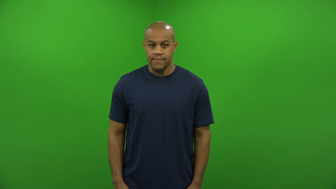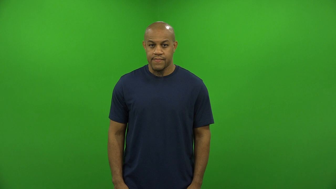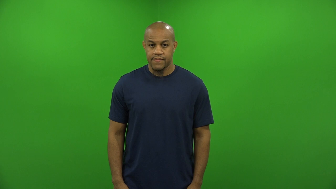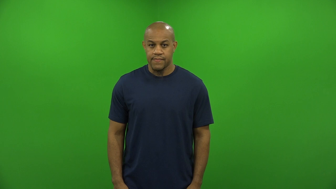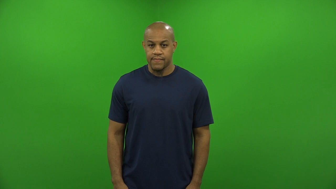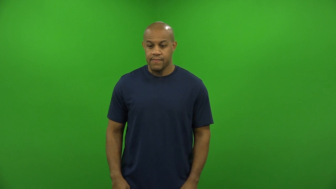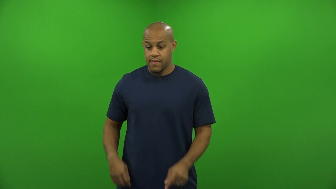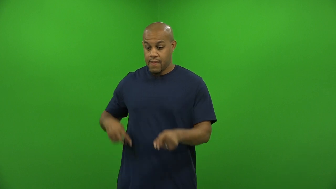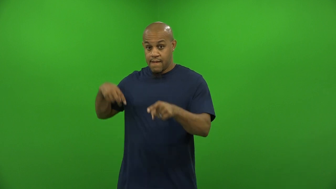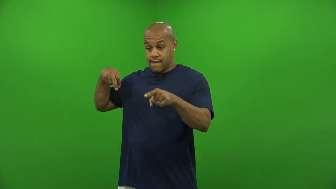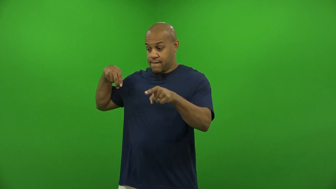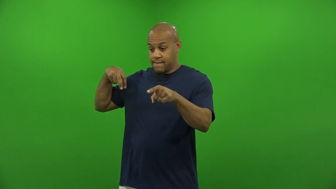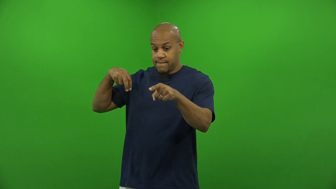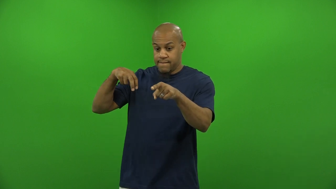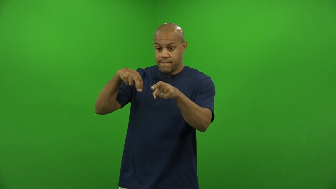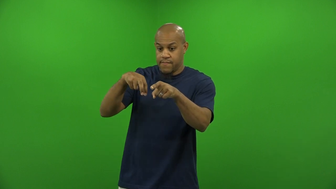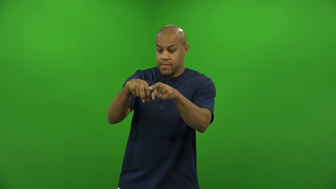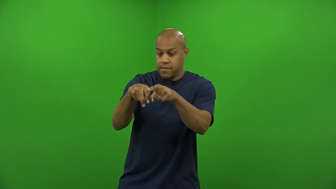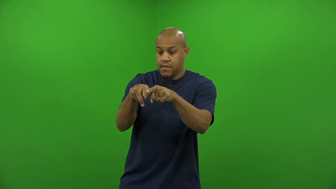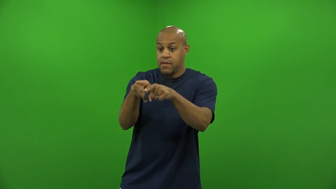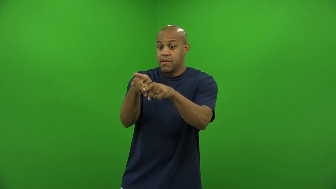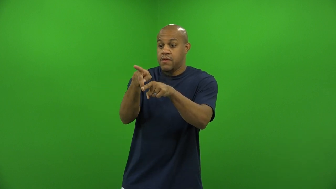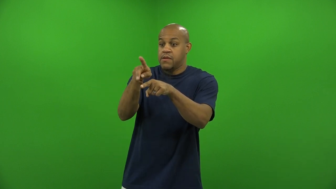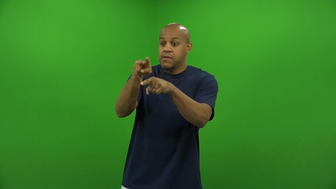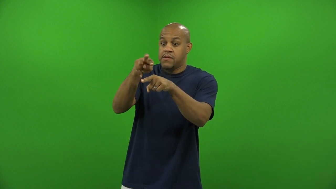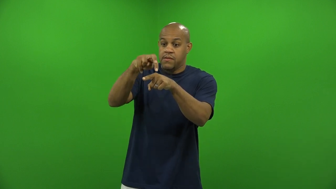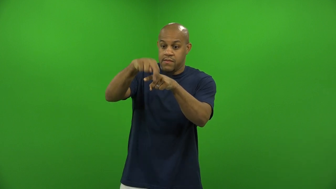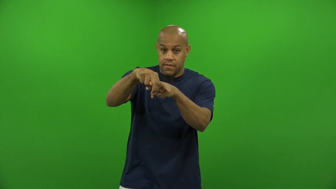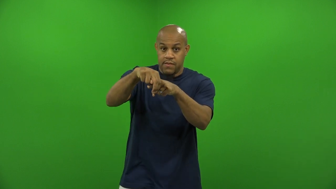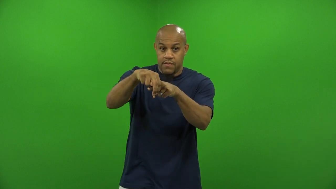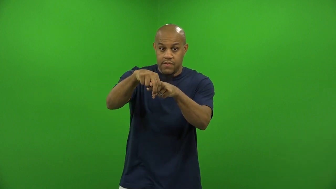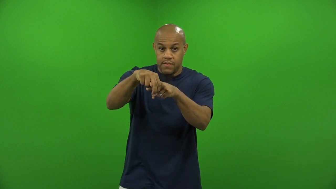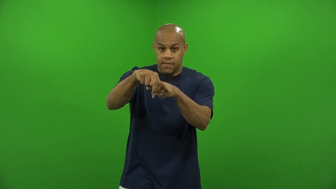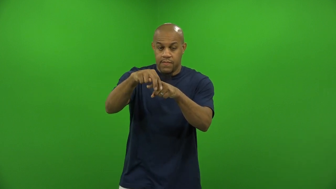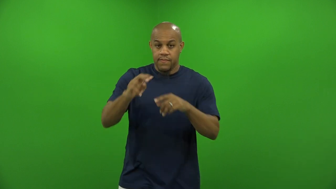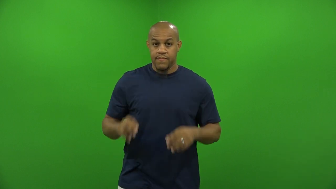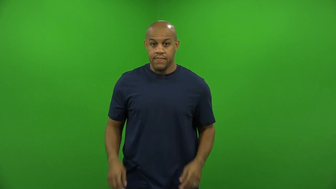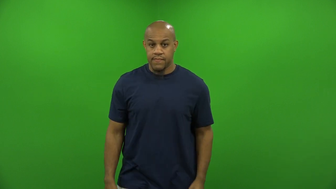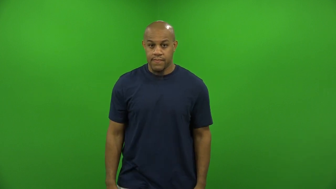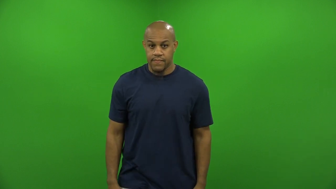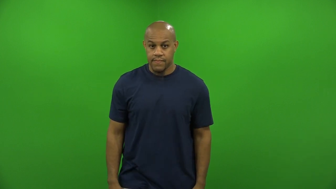Scissor jump